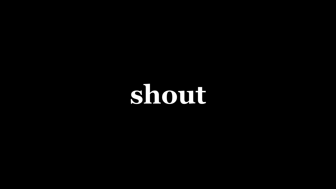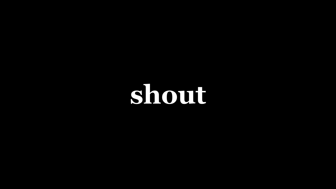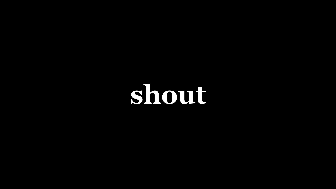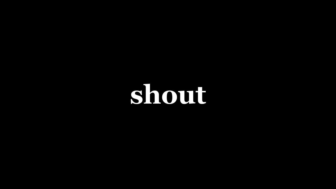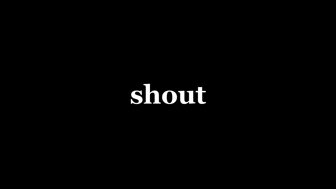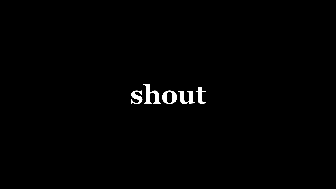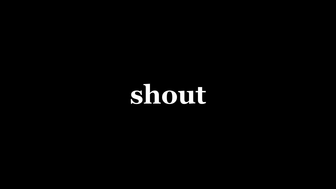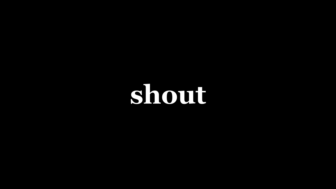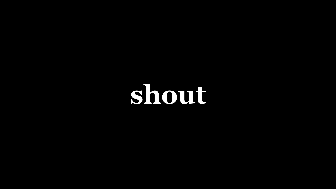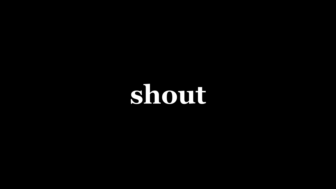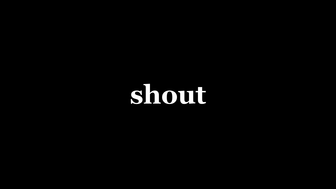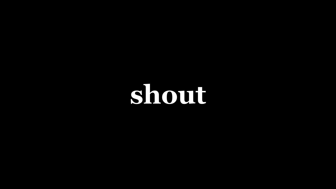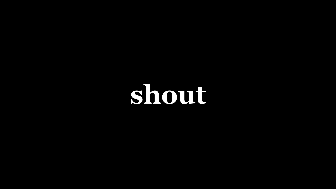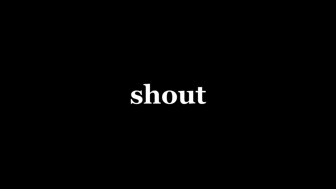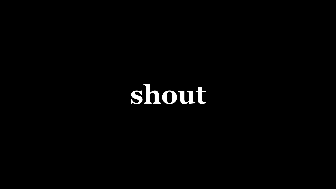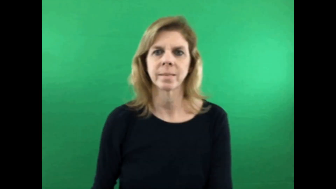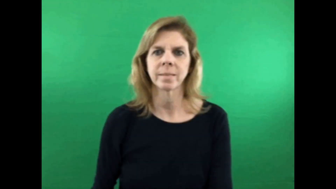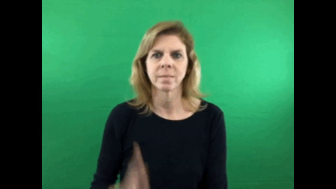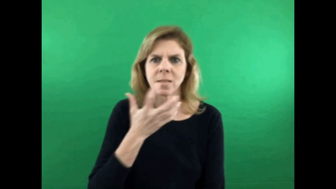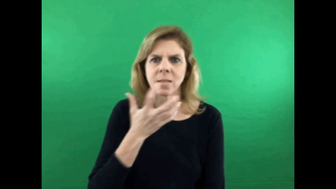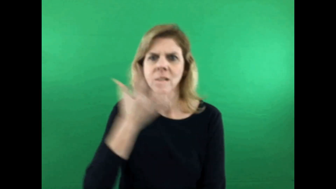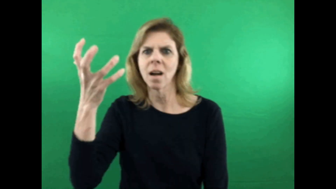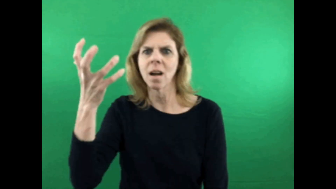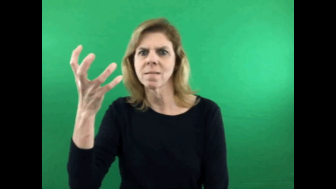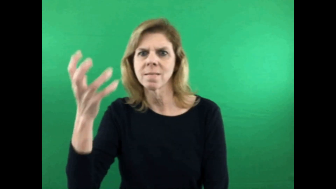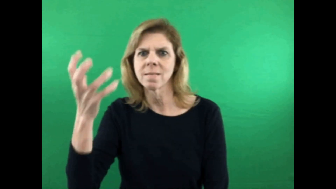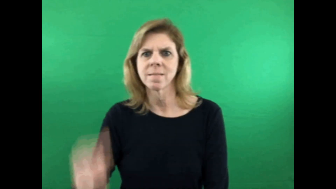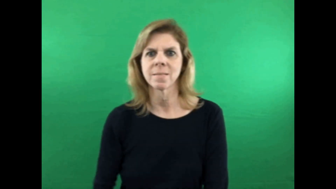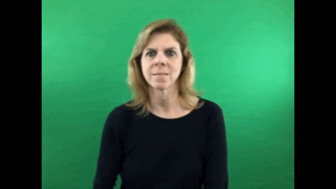Shout